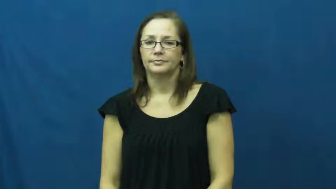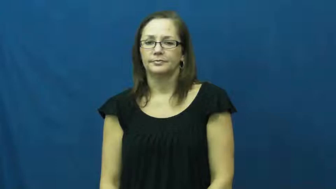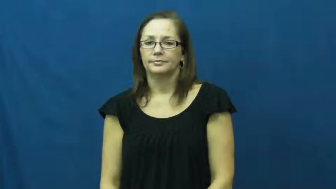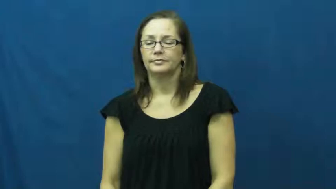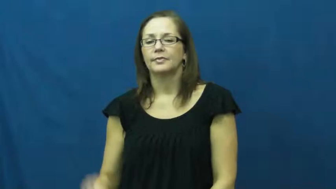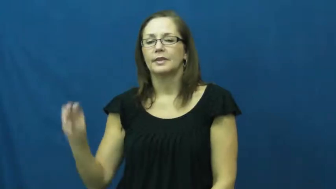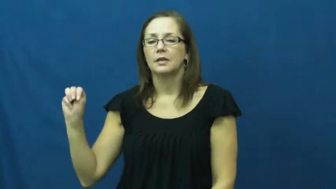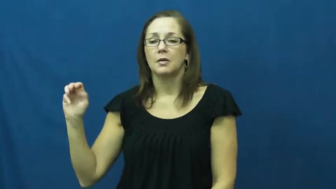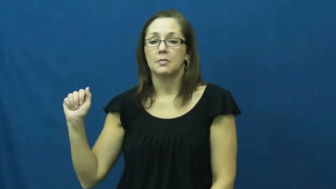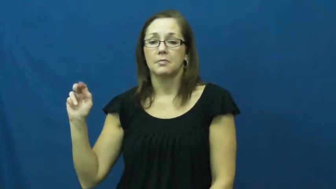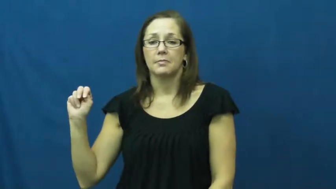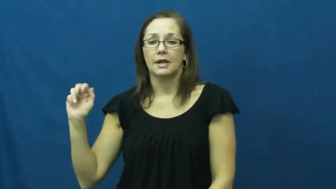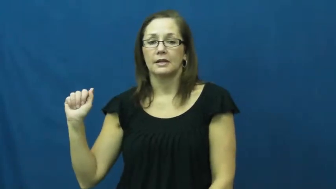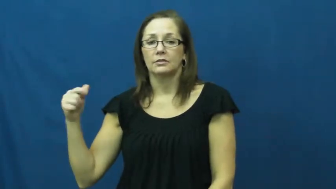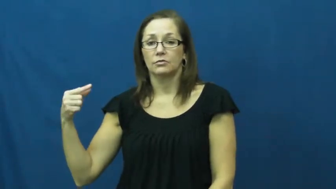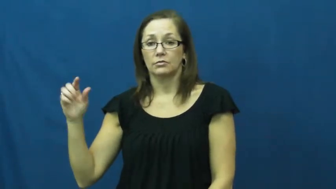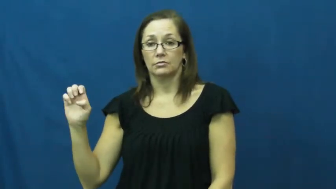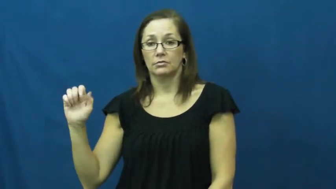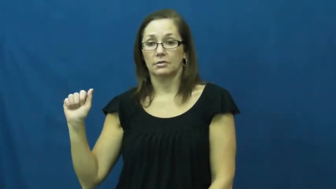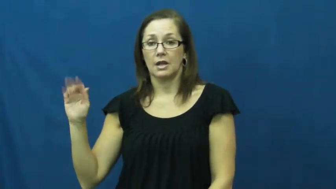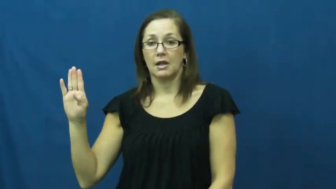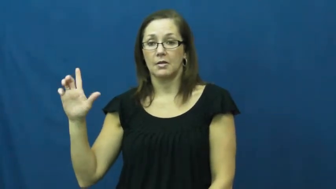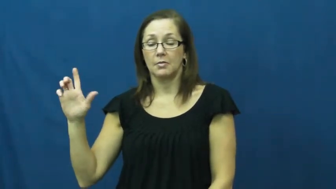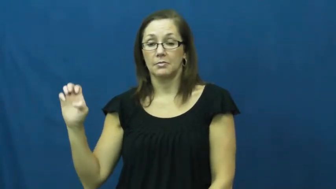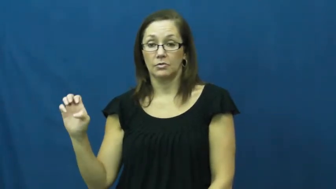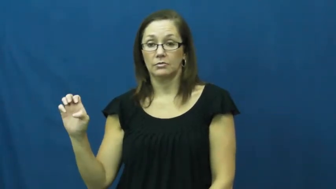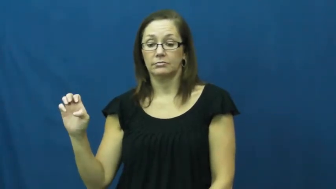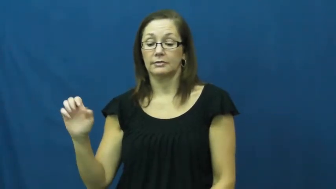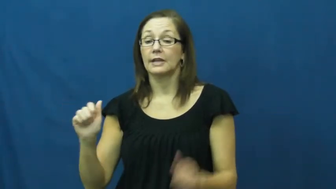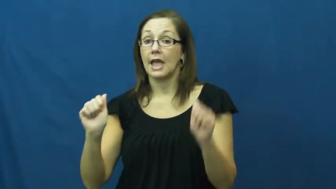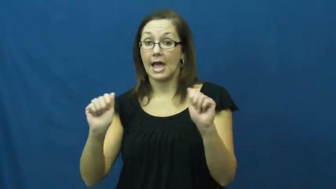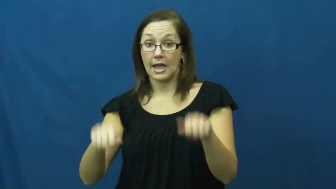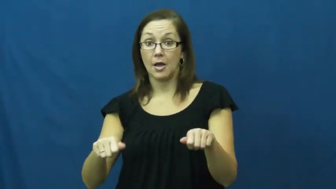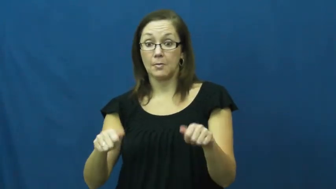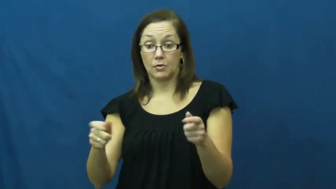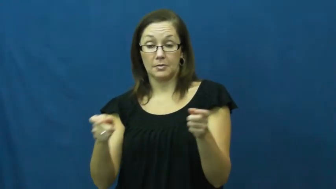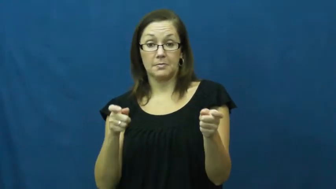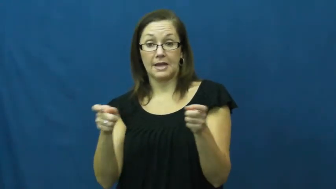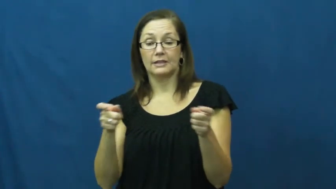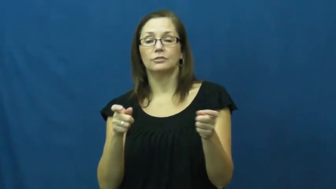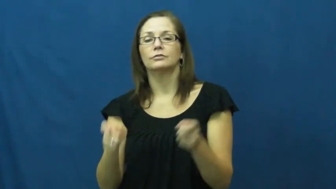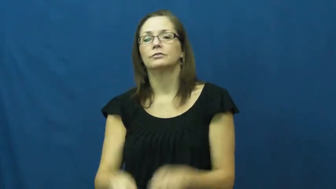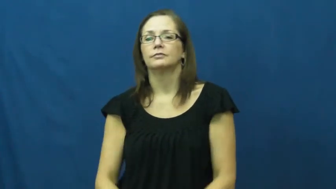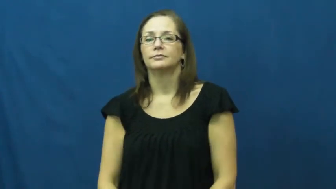manageable